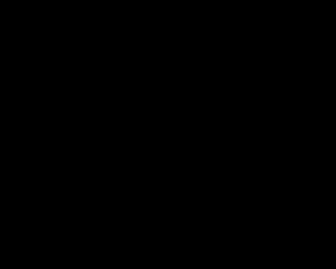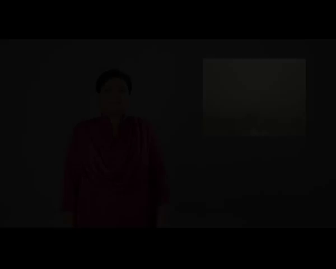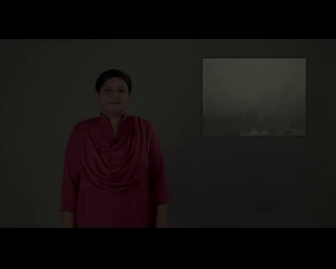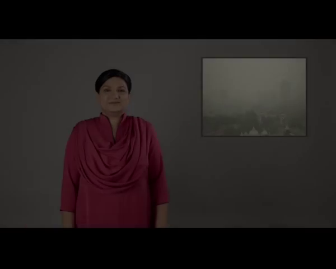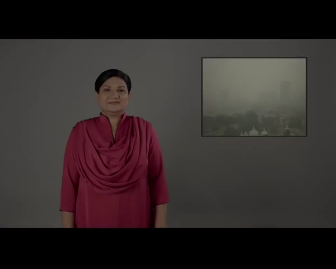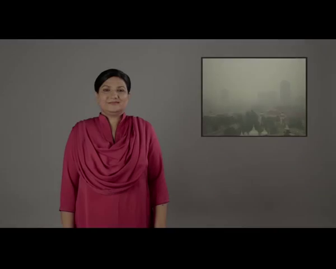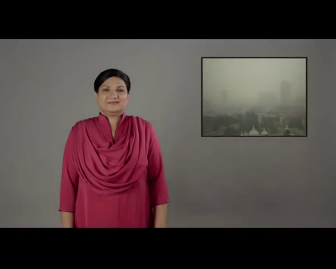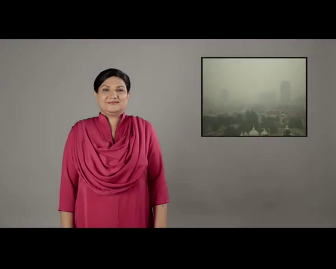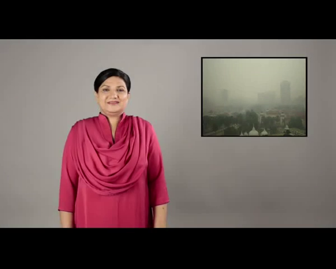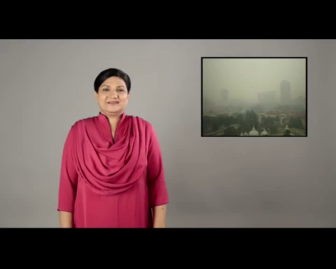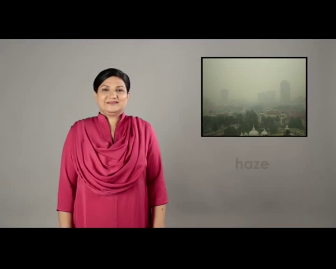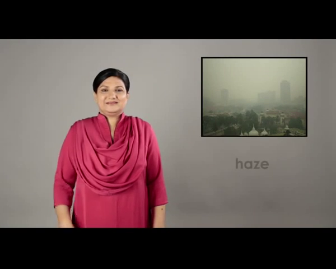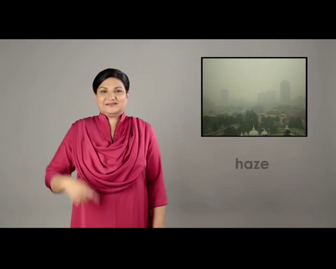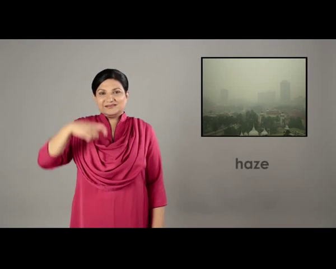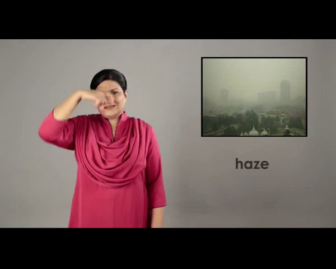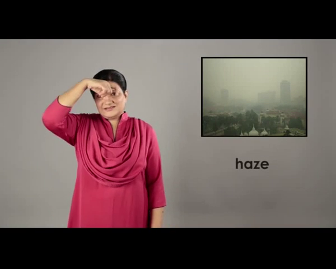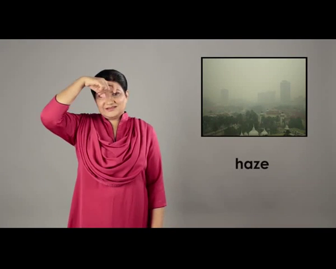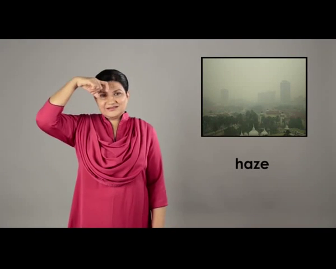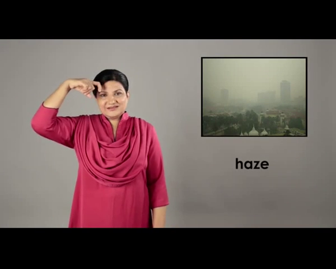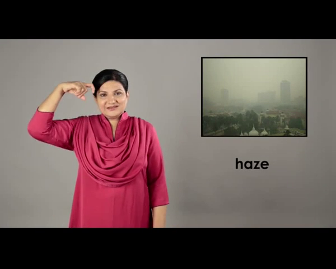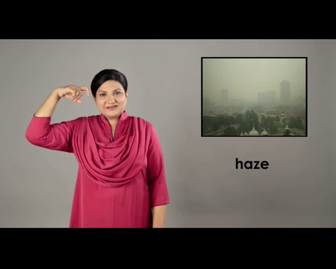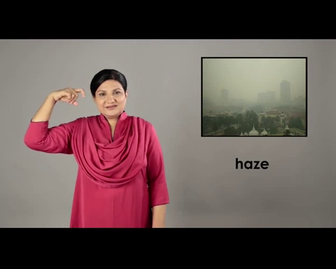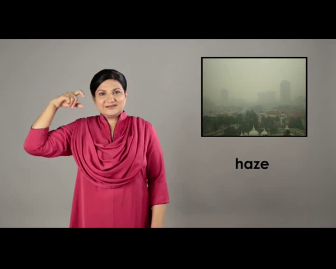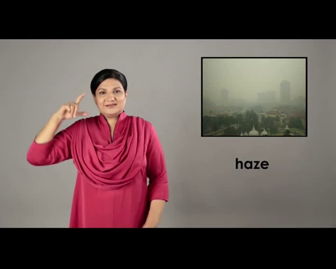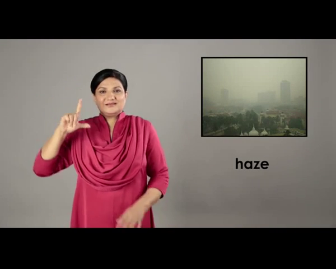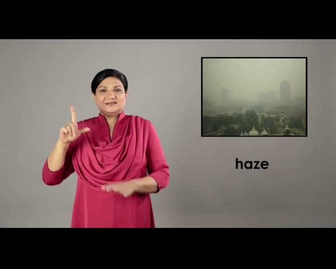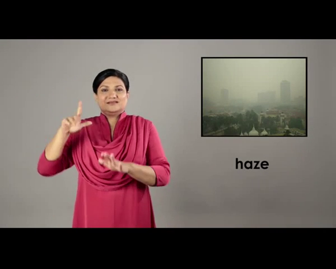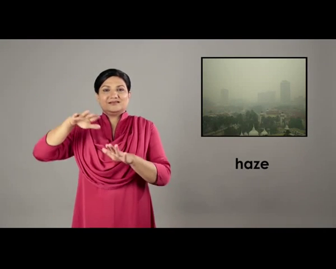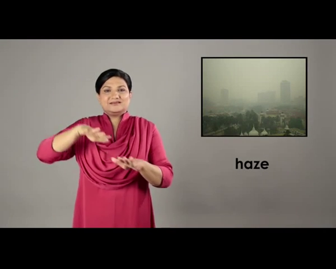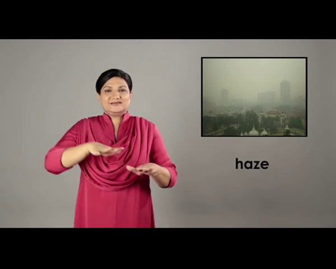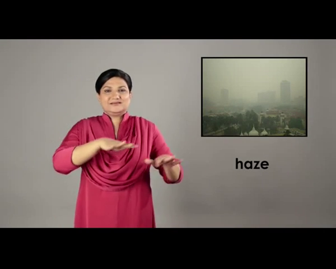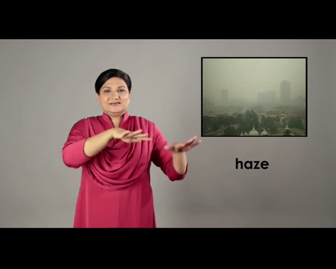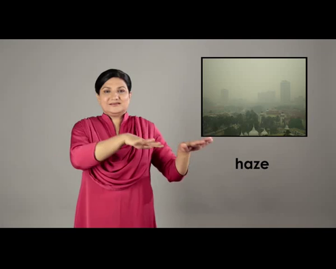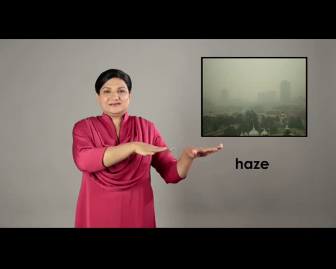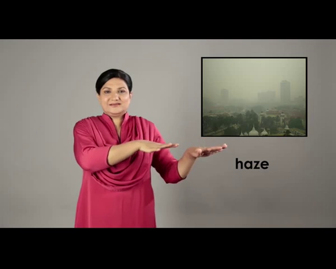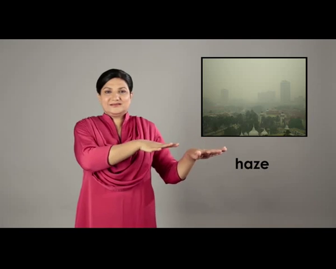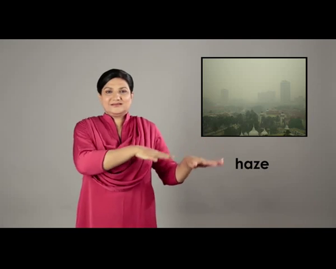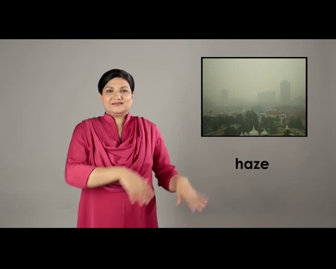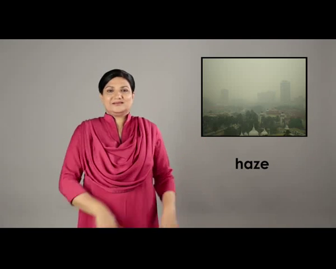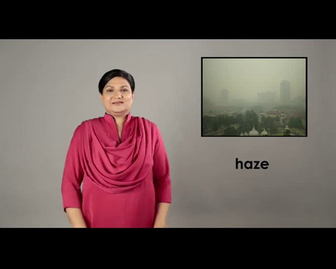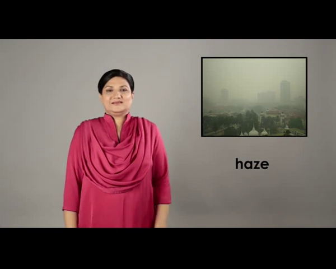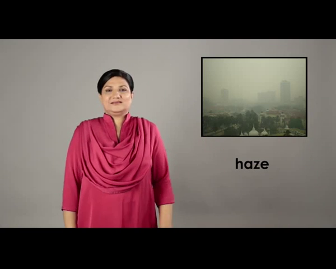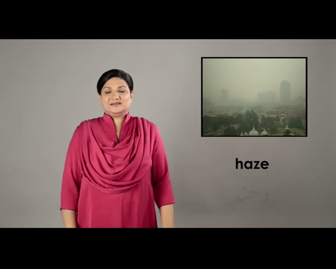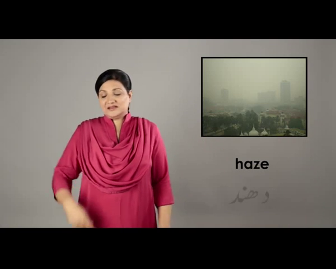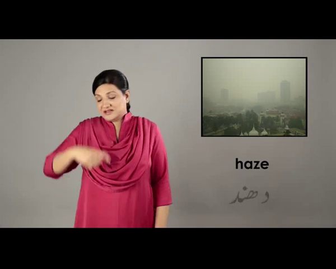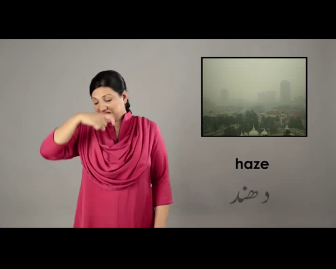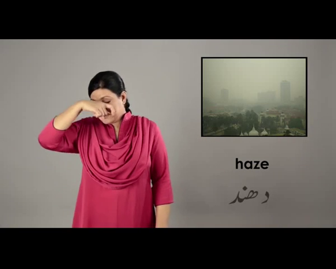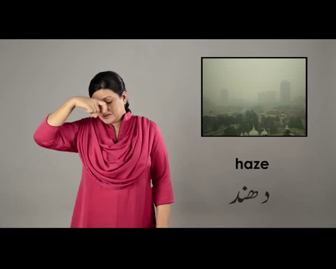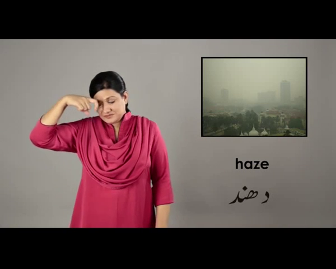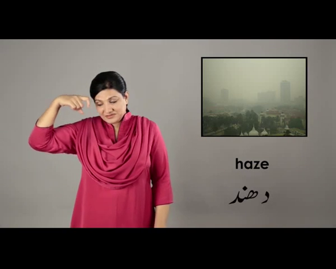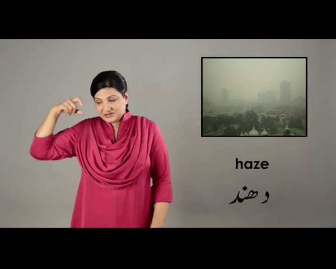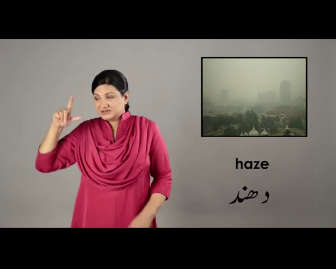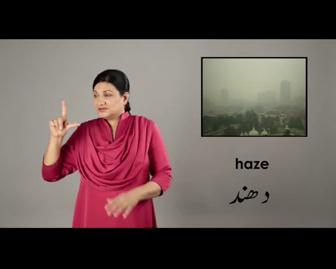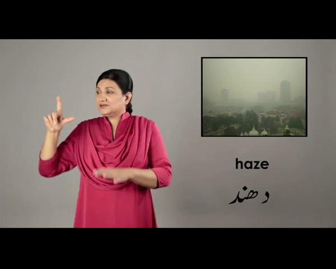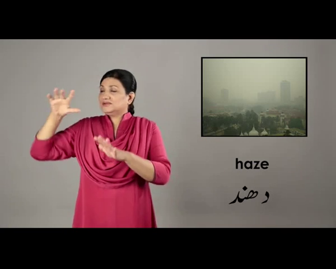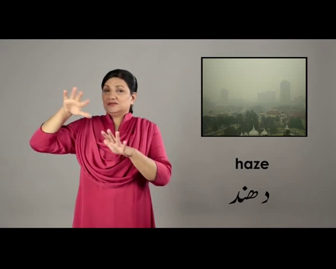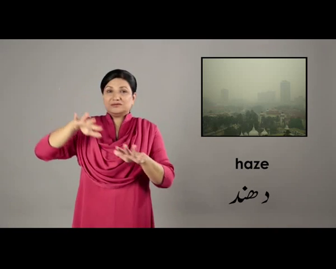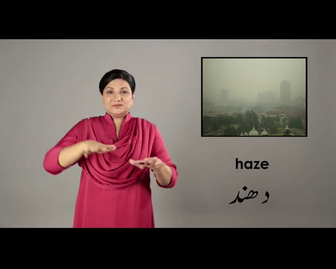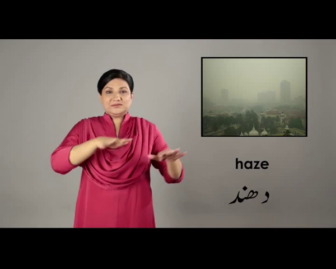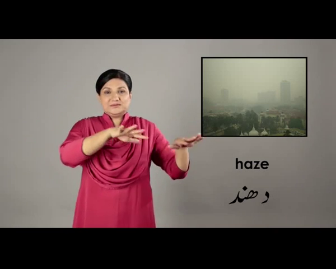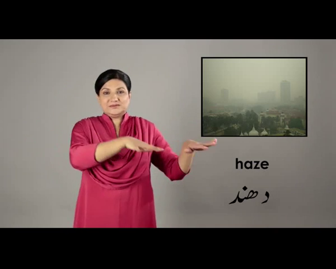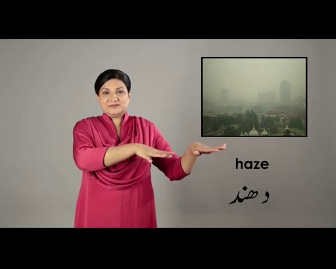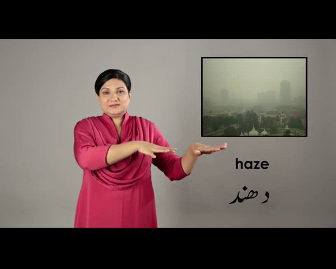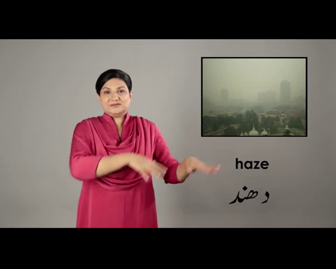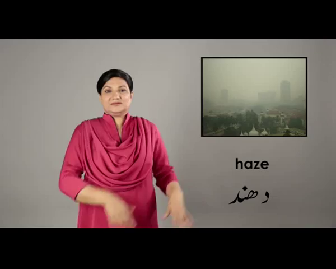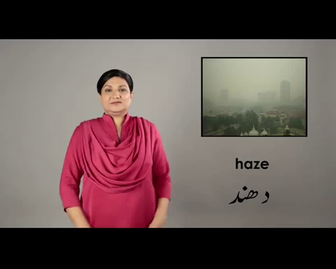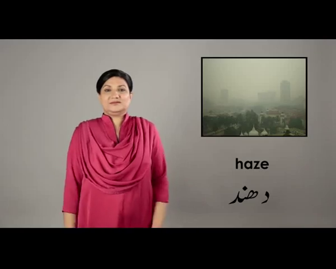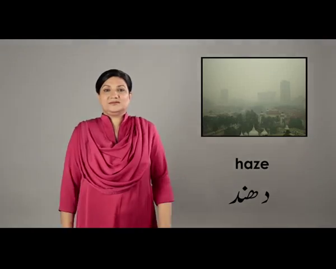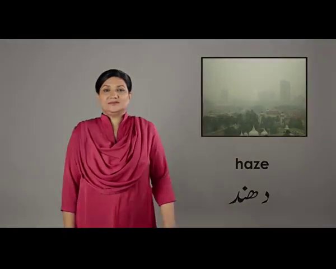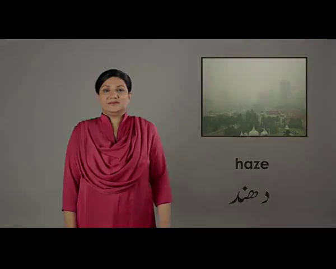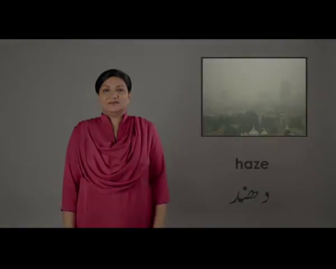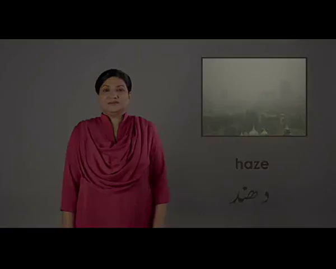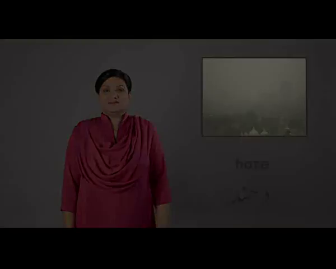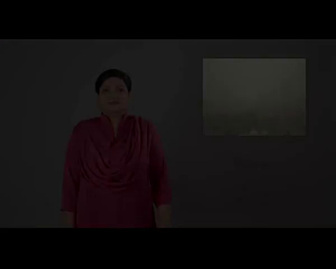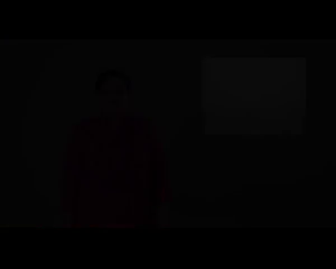haze